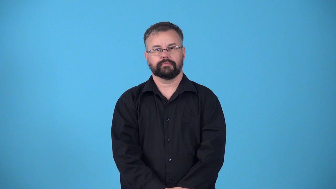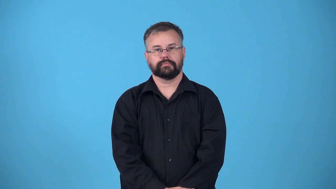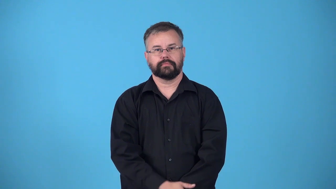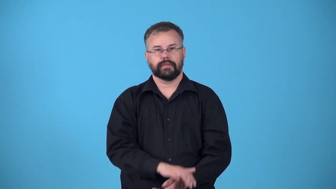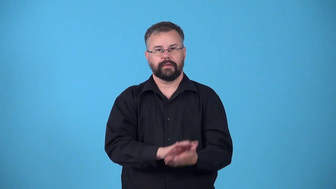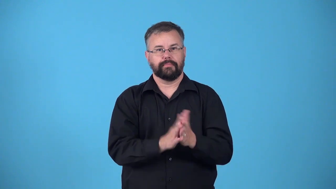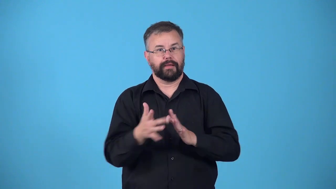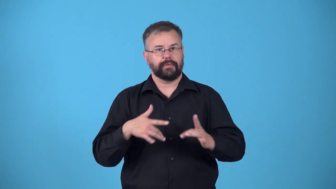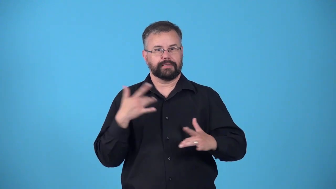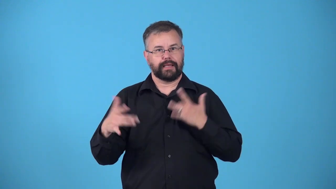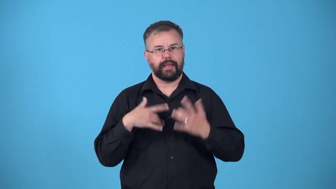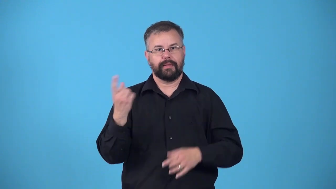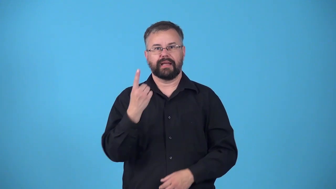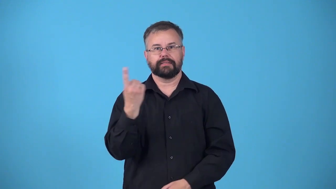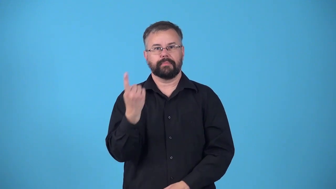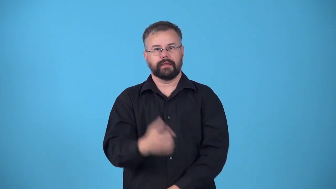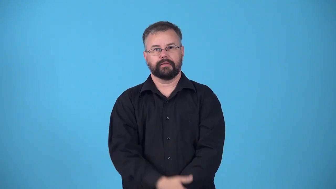get off on